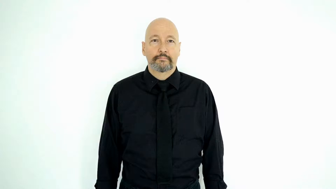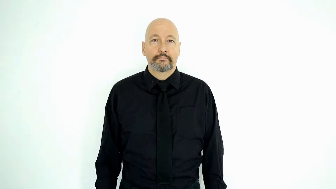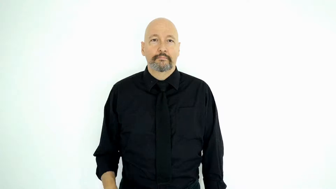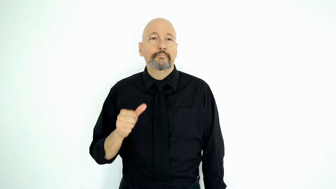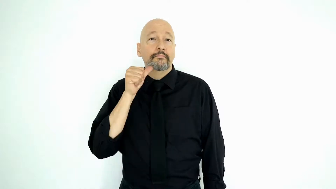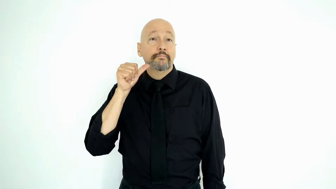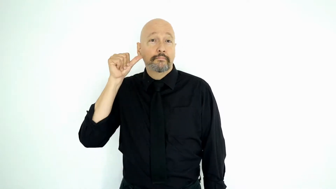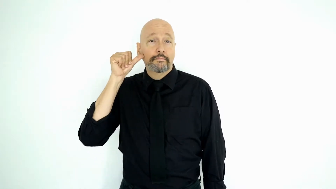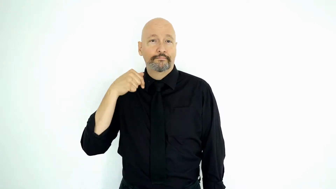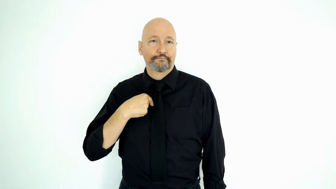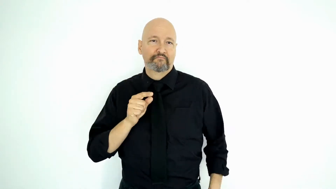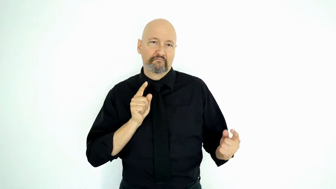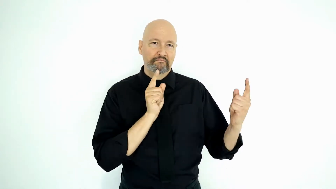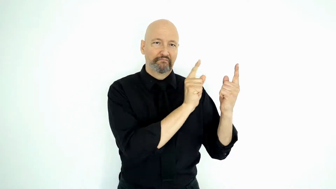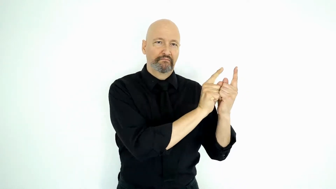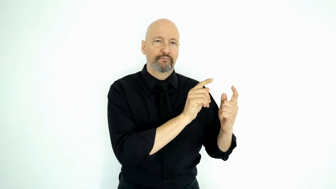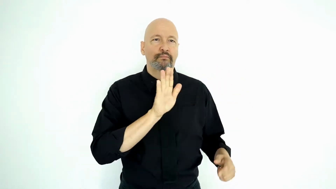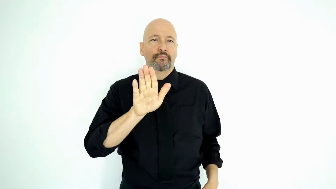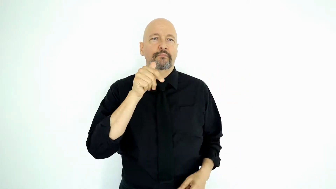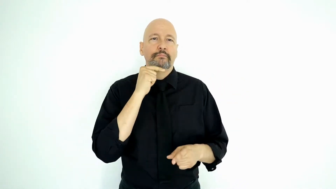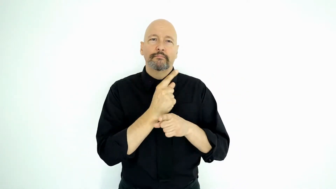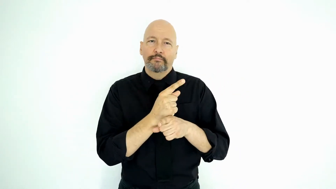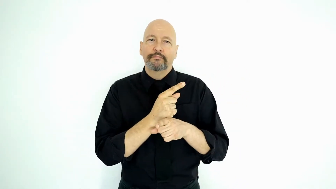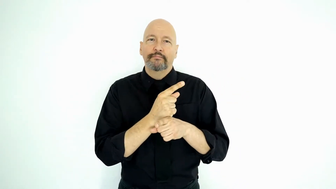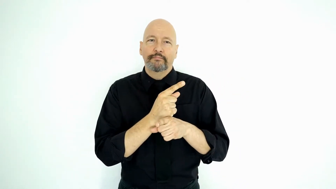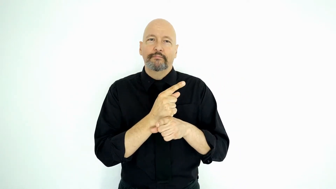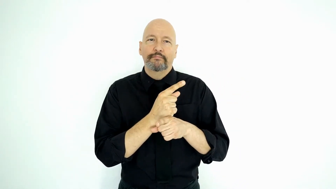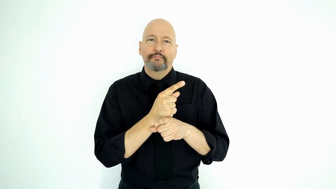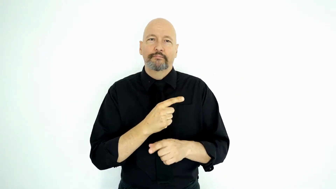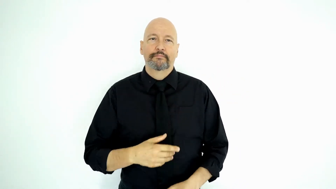YESTERDAY I-MEET-third-person YOUR SISTER.